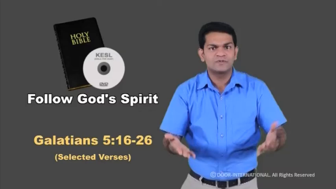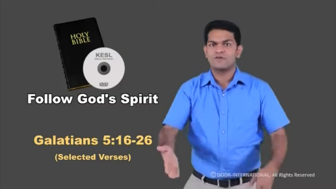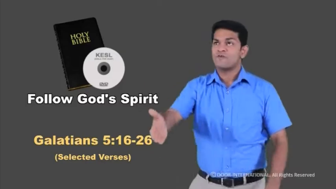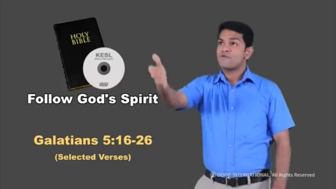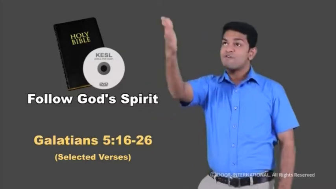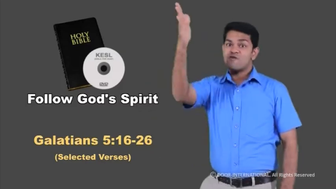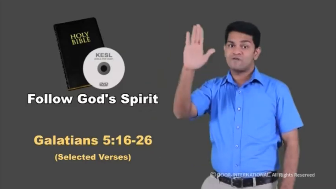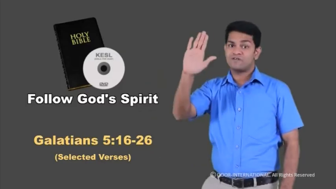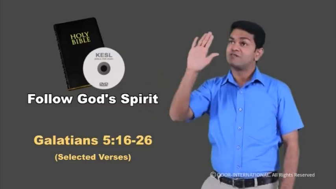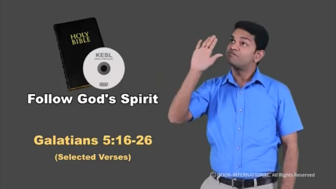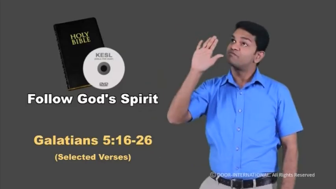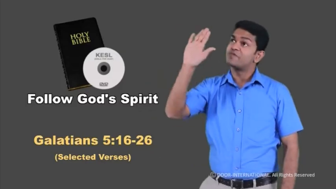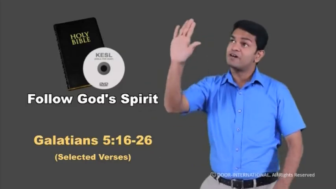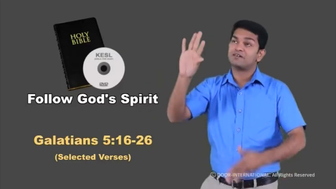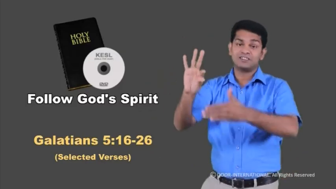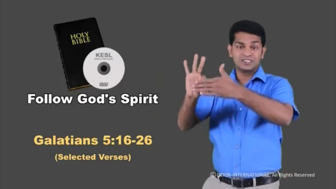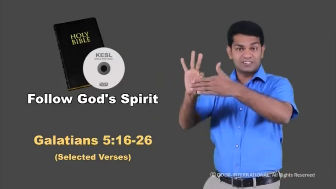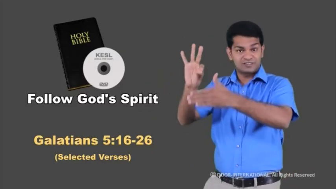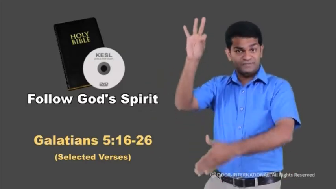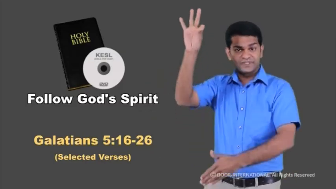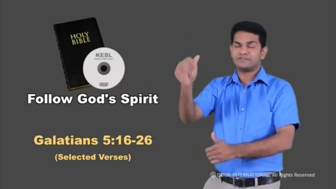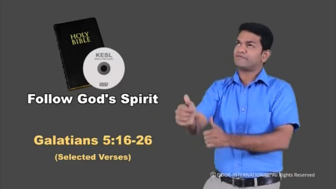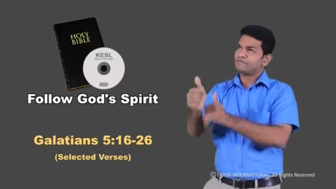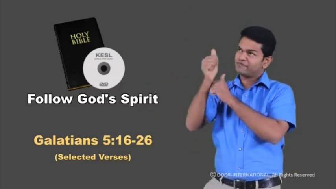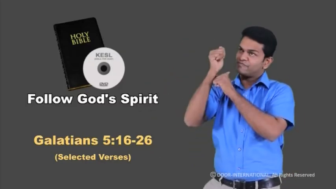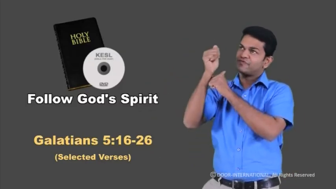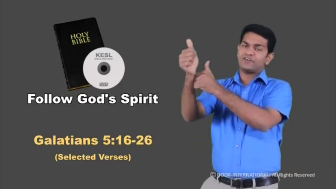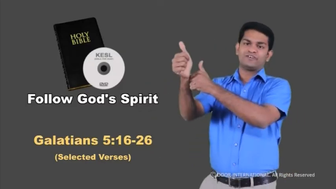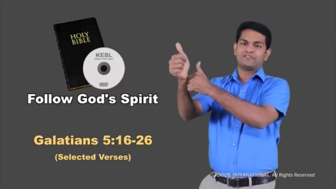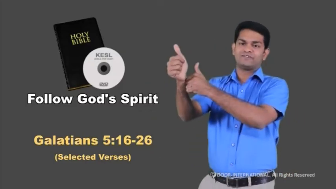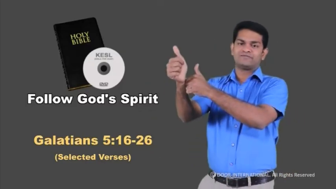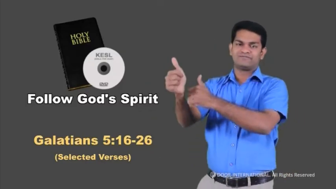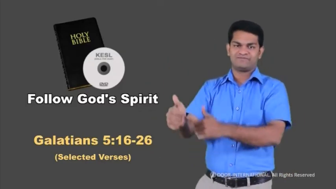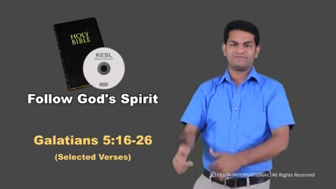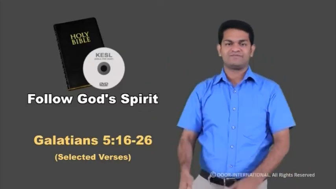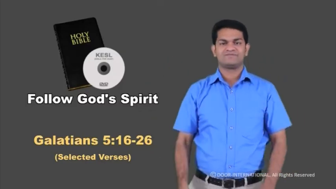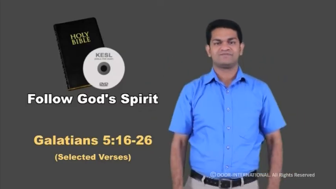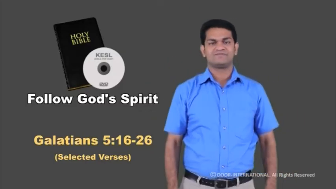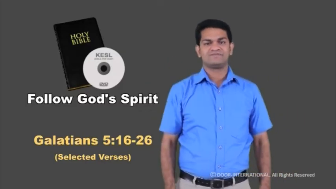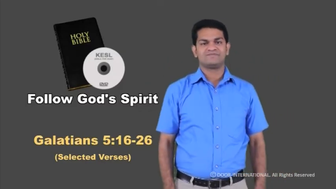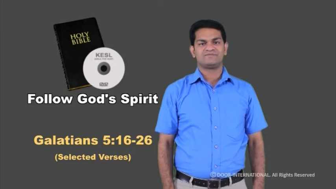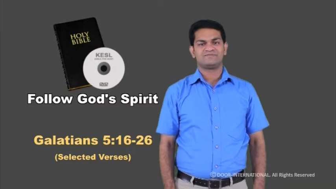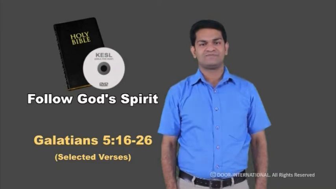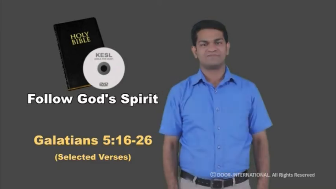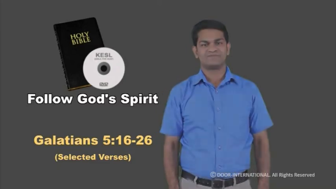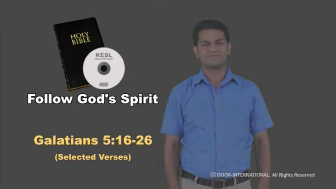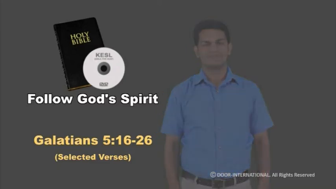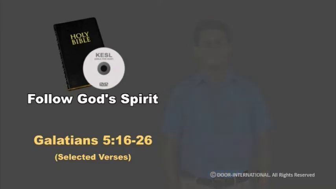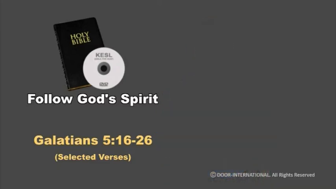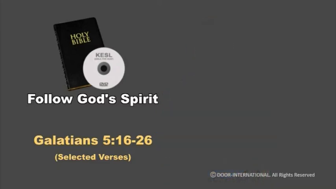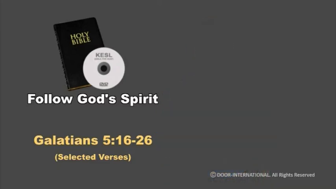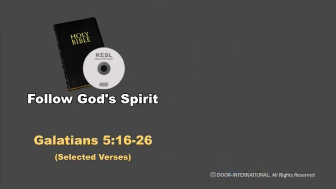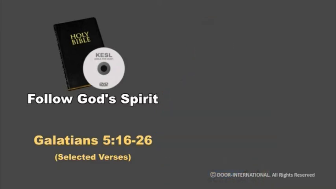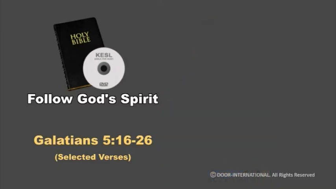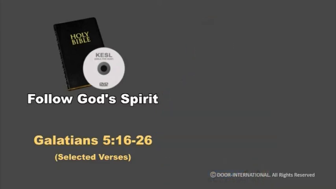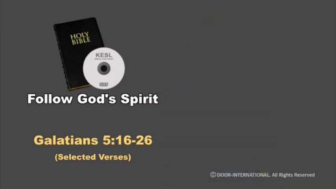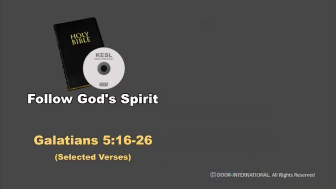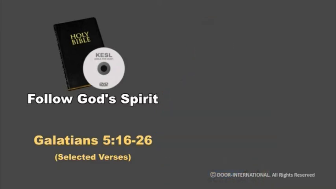Follow God's Spirit